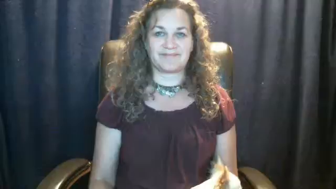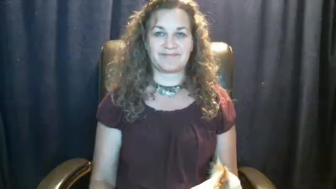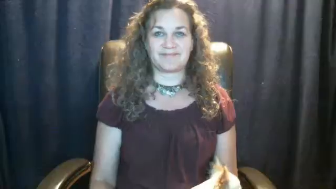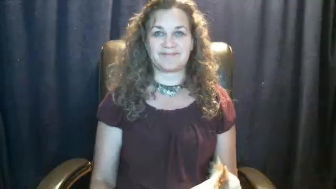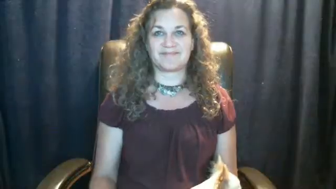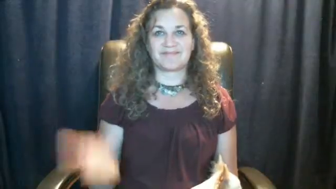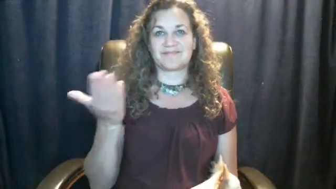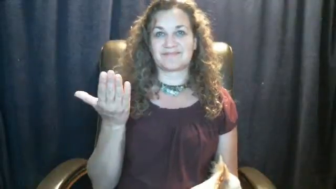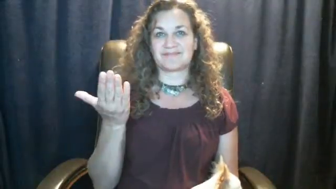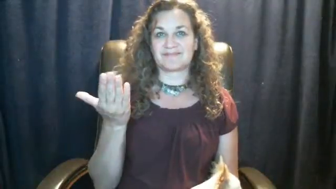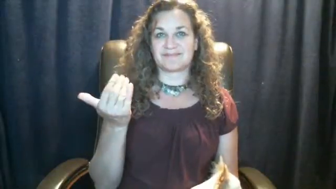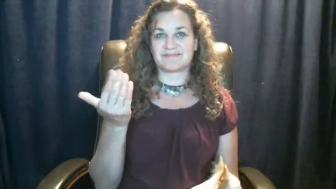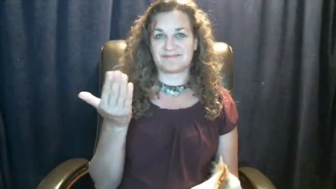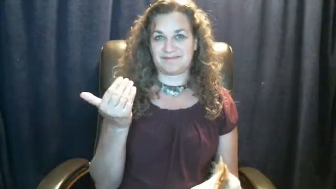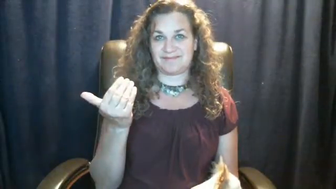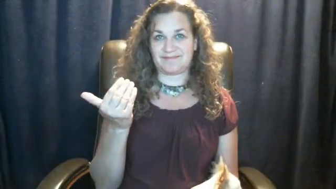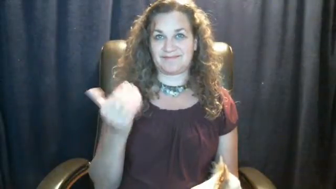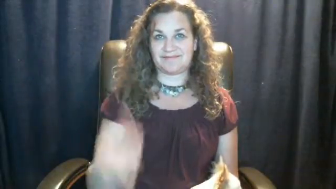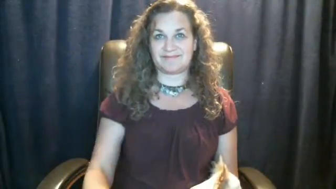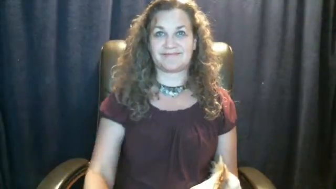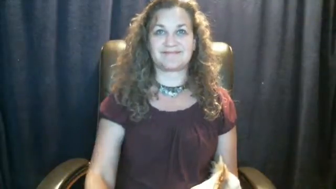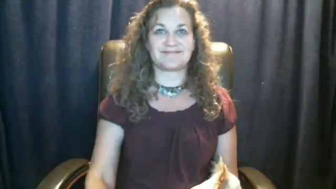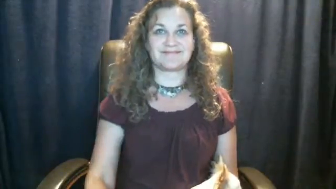fifteen